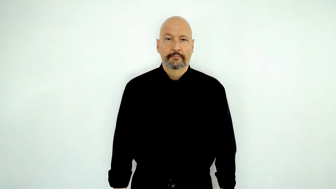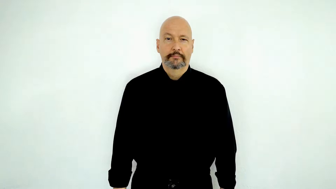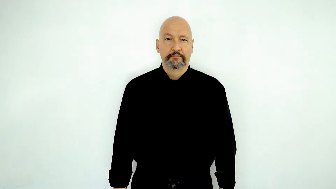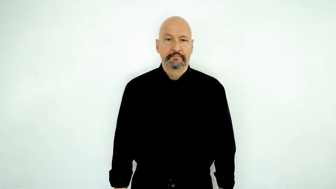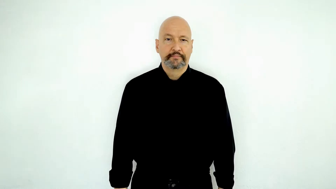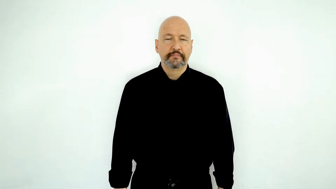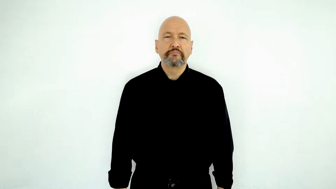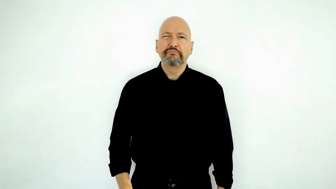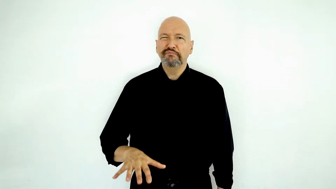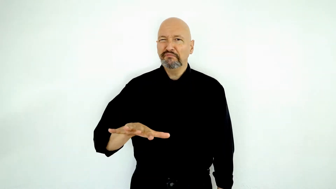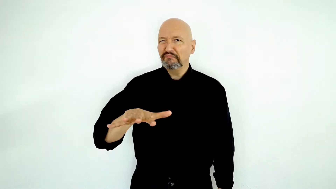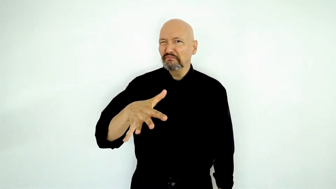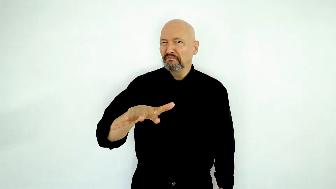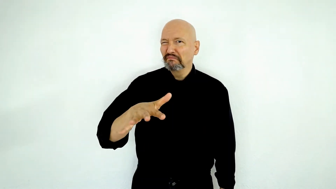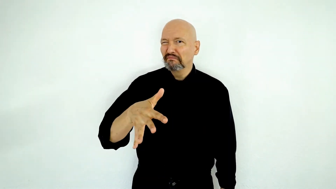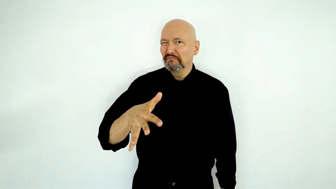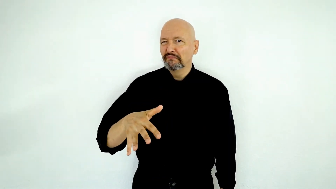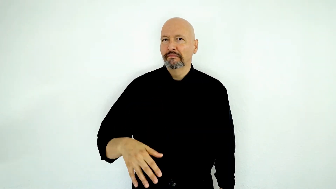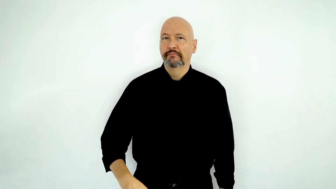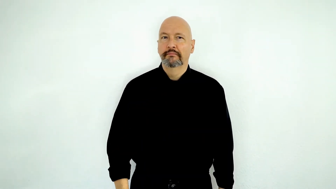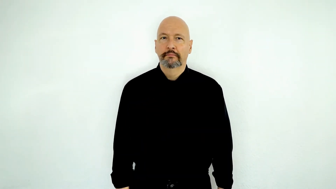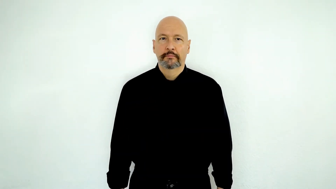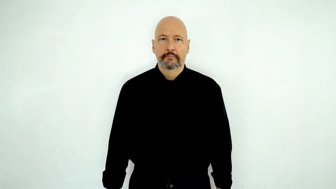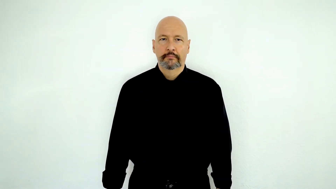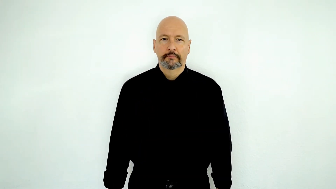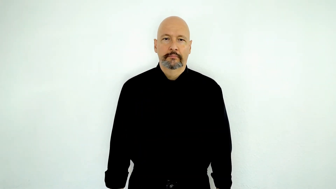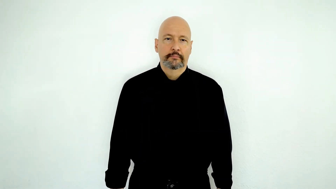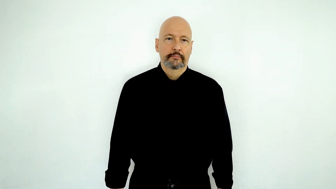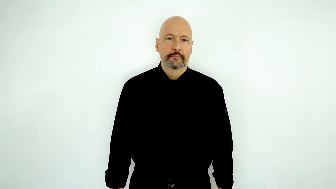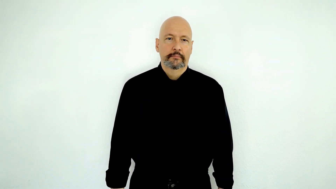fairly [SORT-OF]